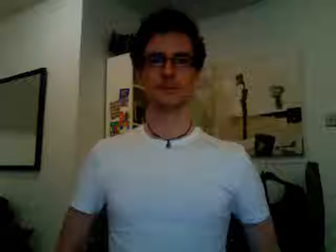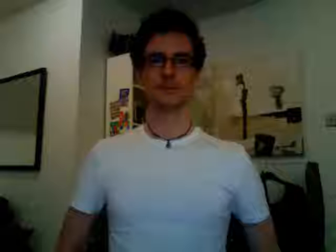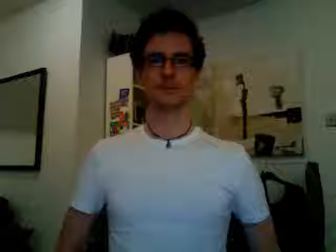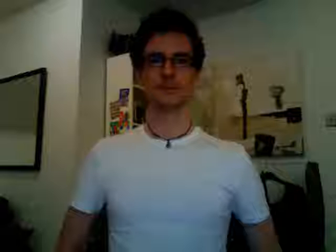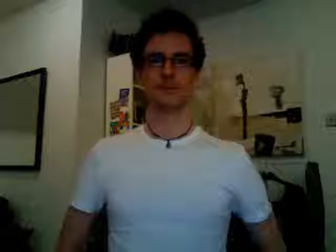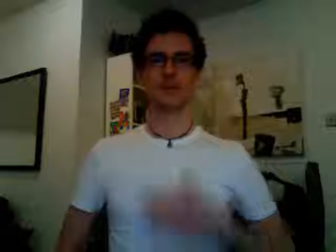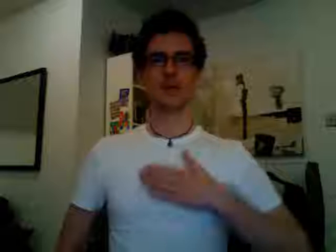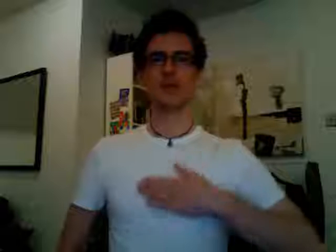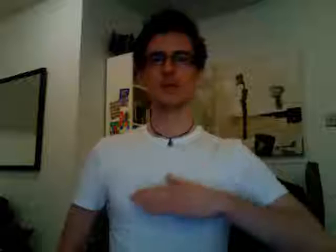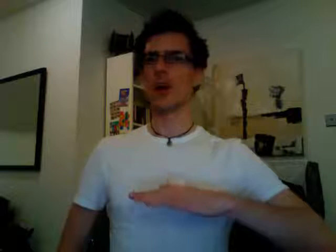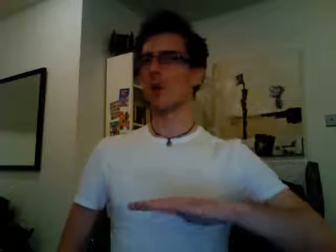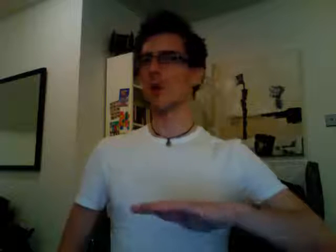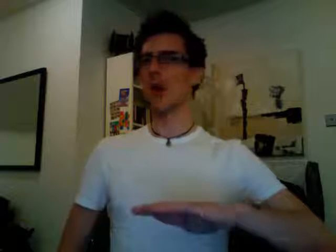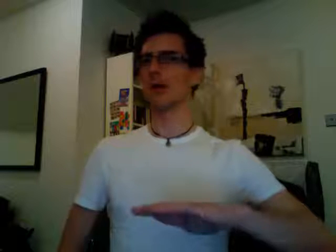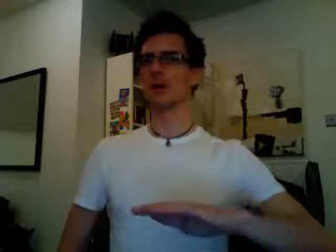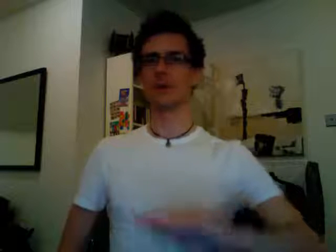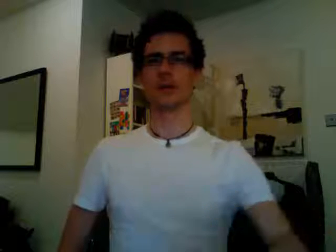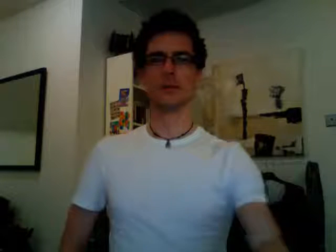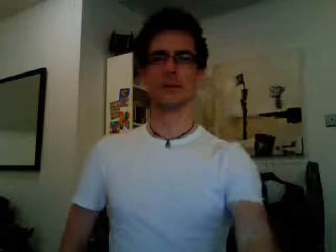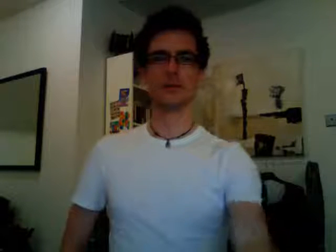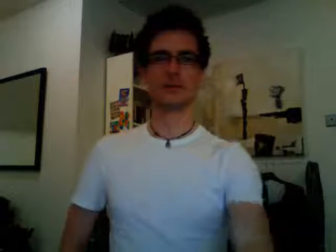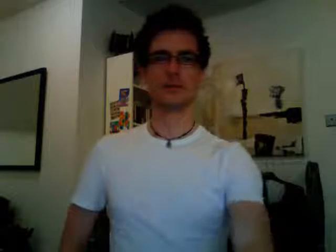don't want